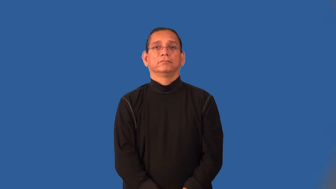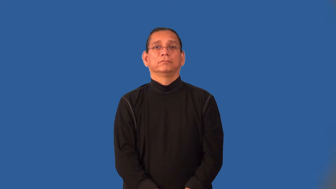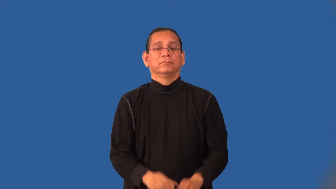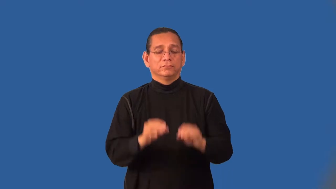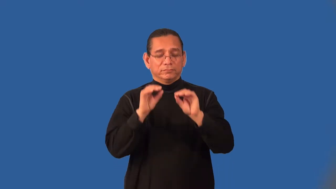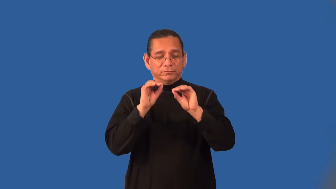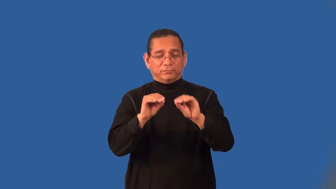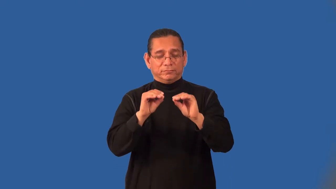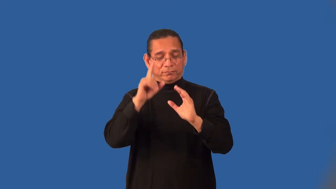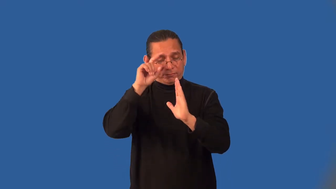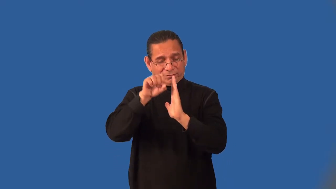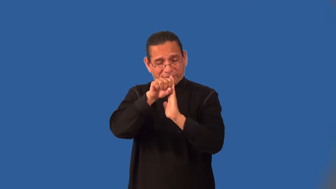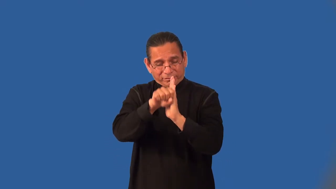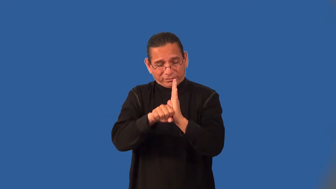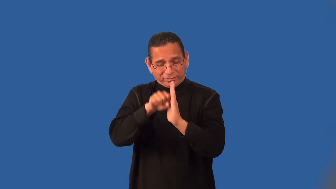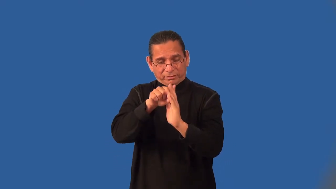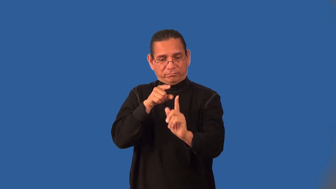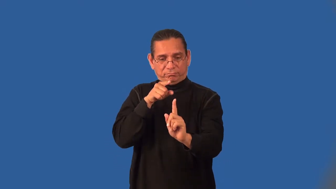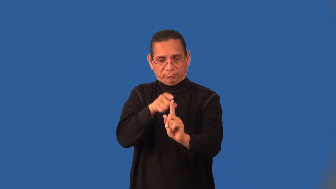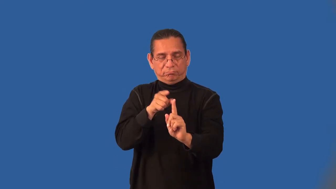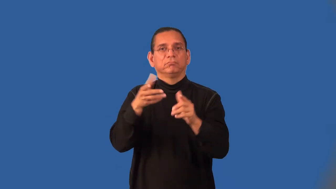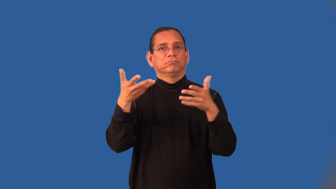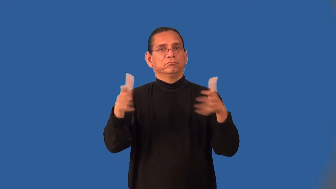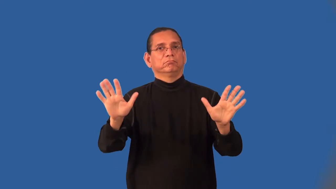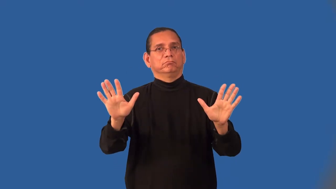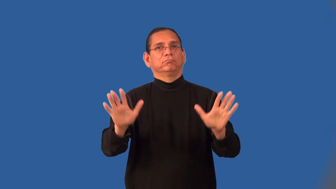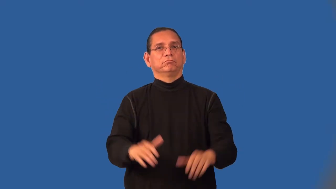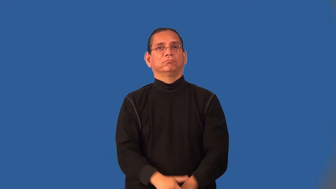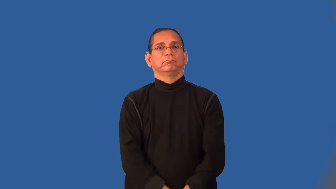indoctrinate